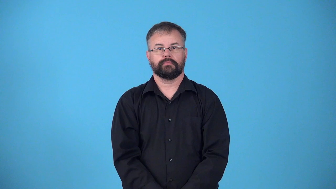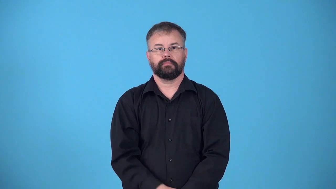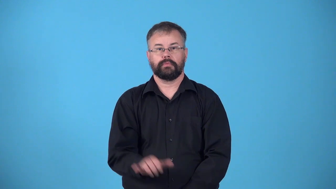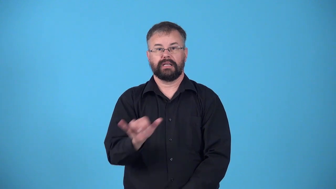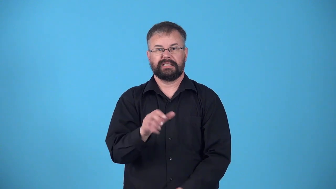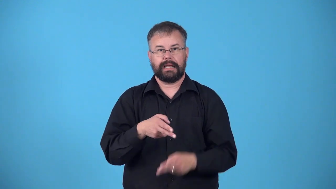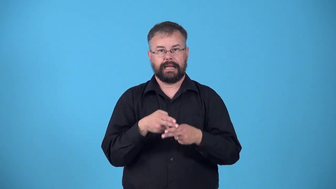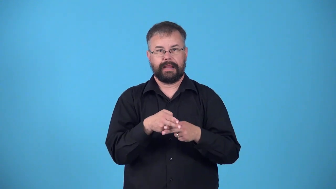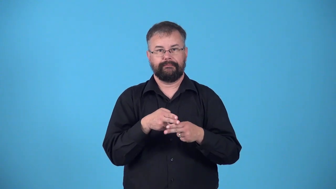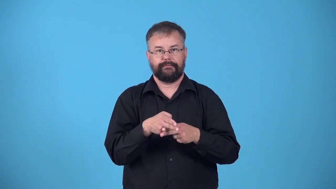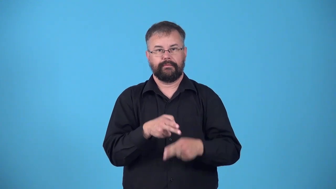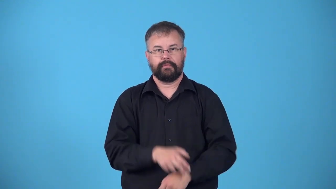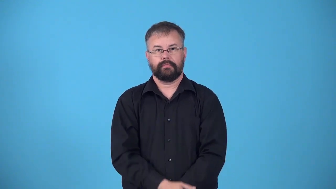knifelike